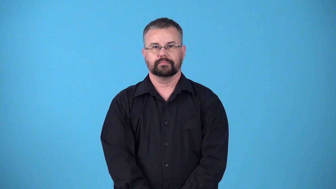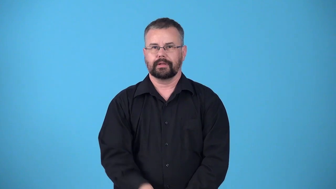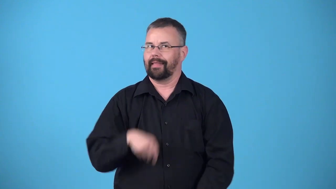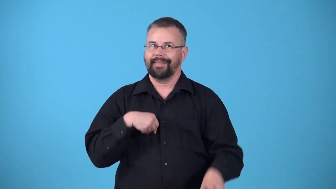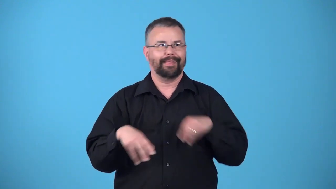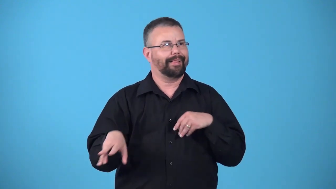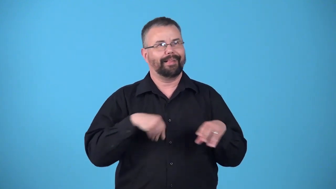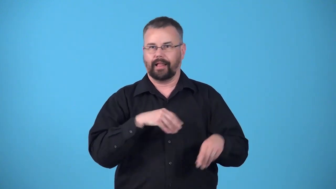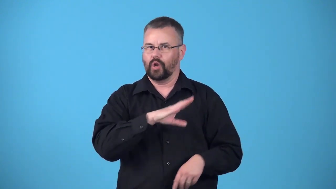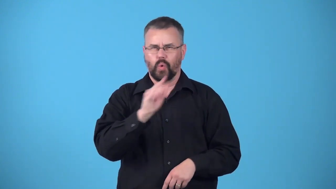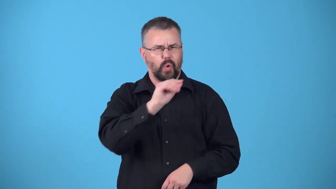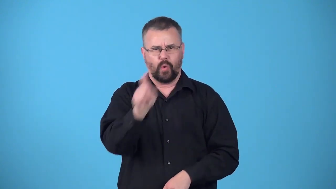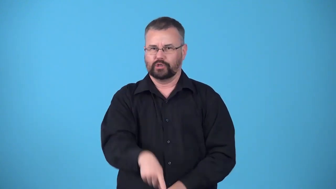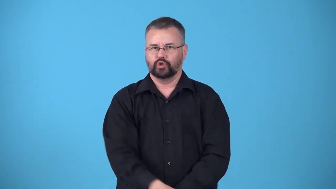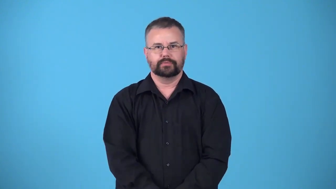blind acceptance